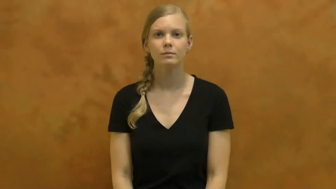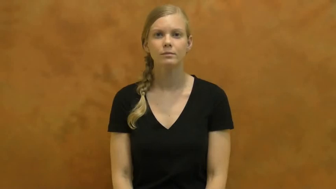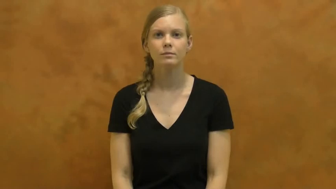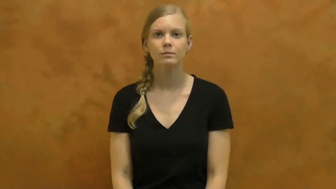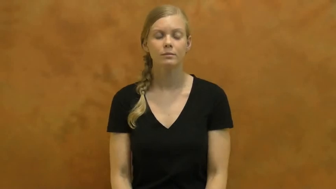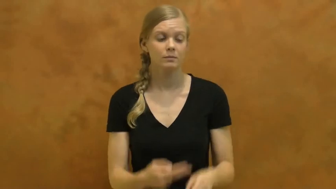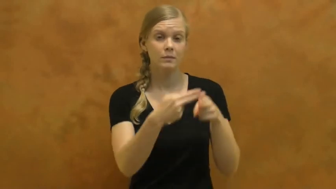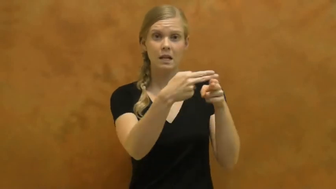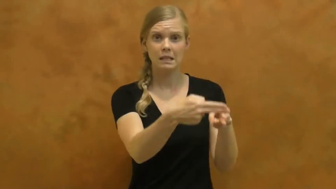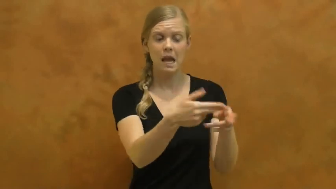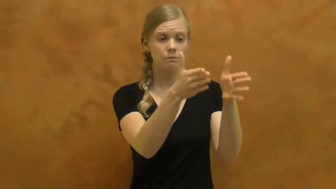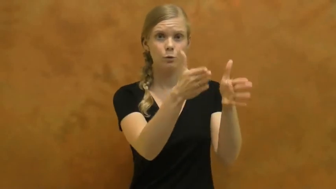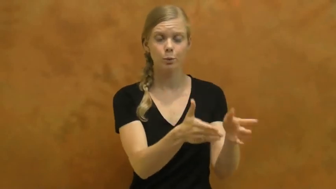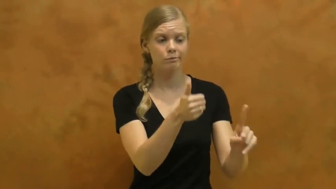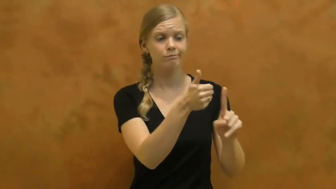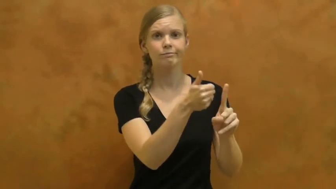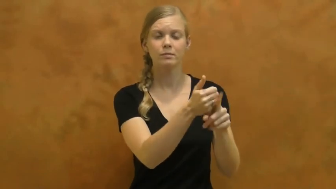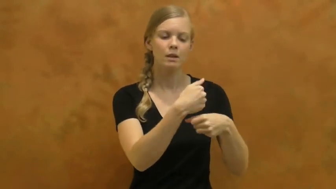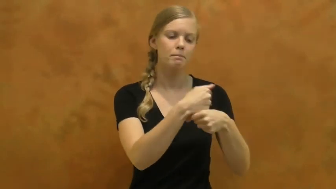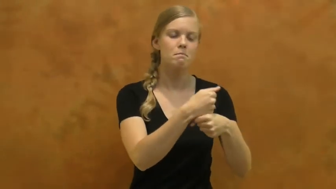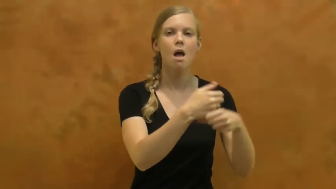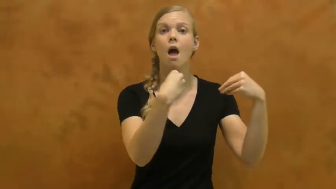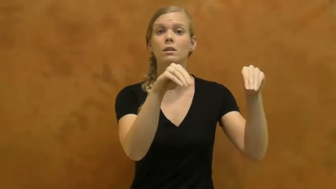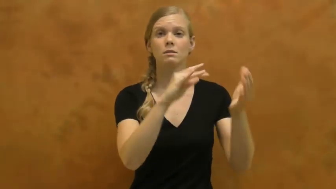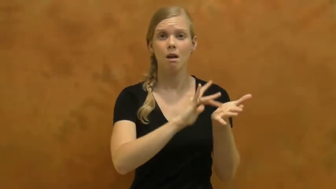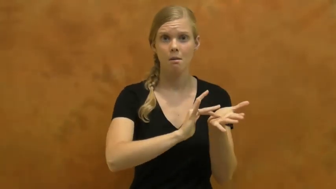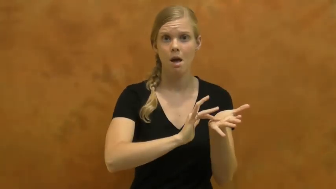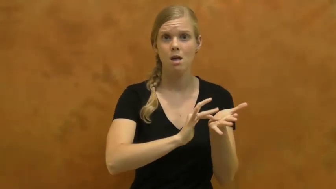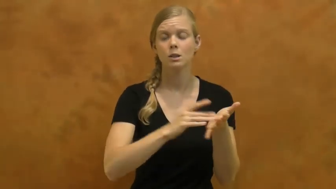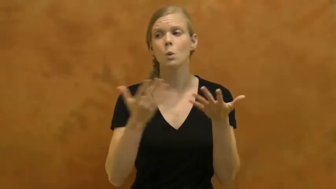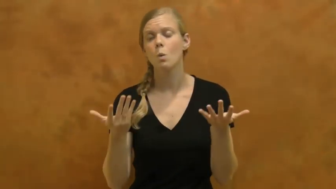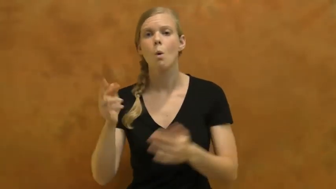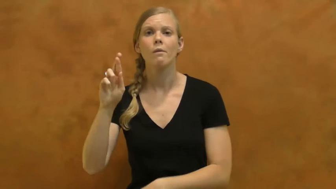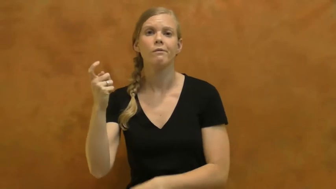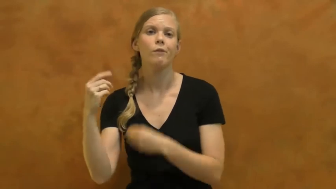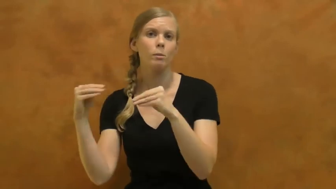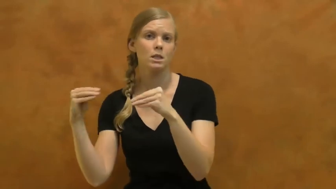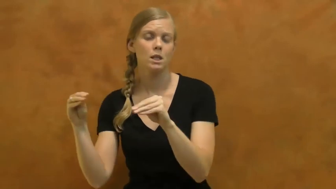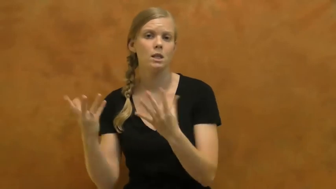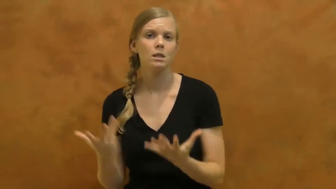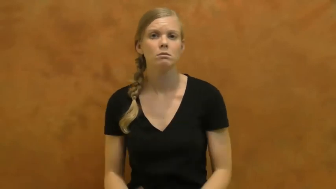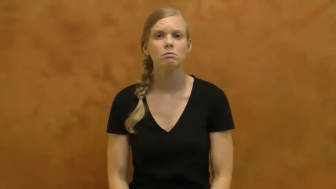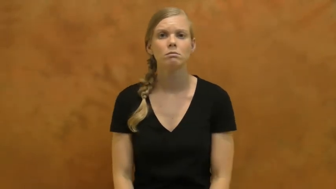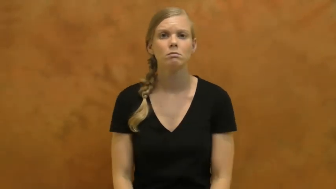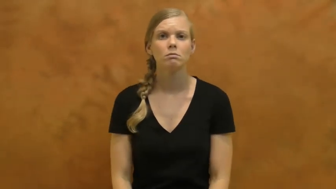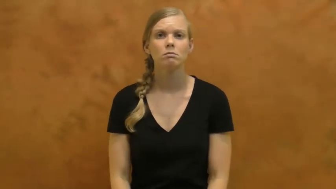apothecary